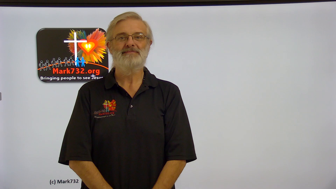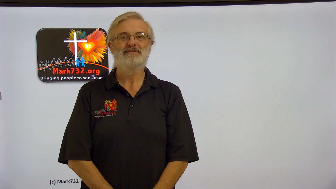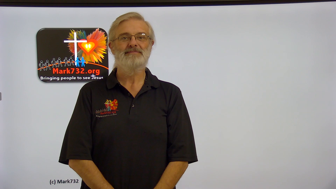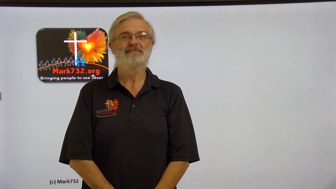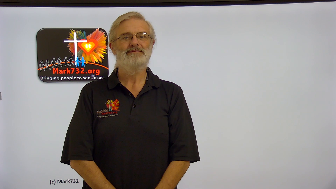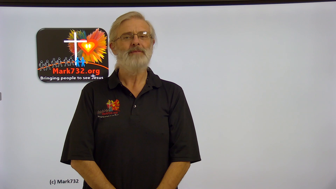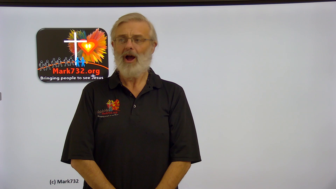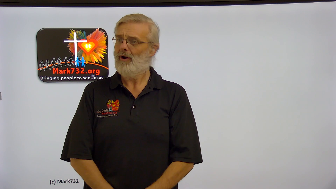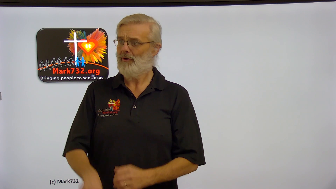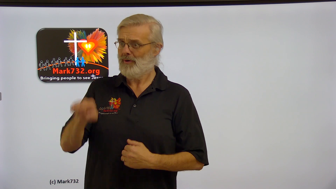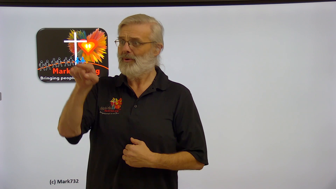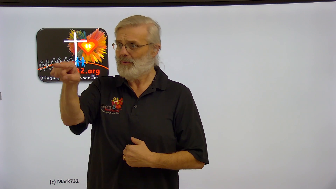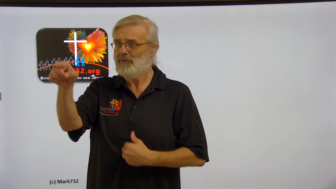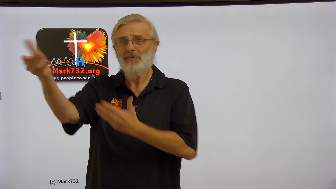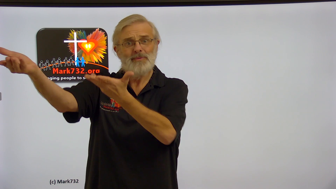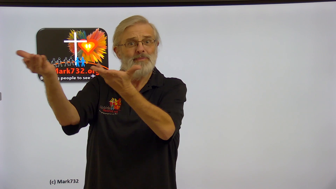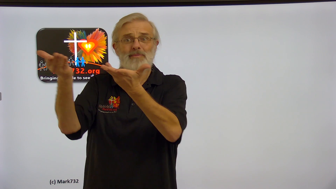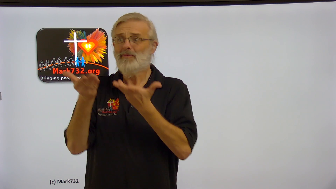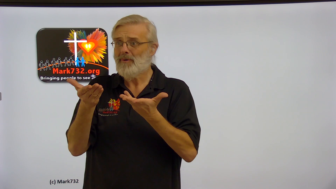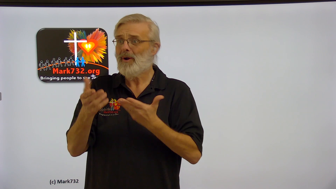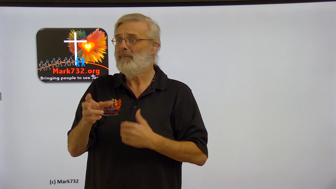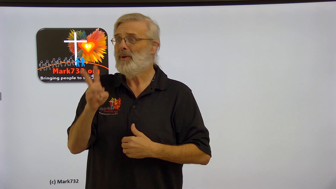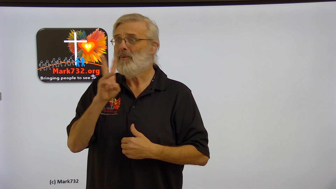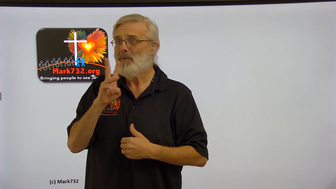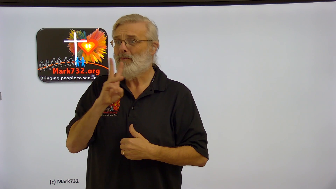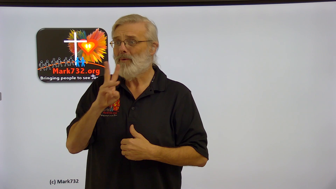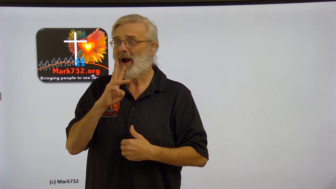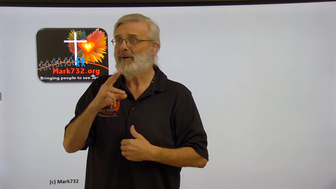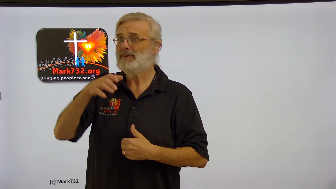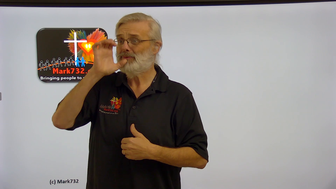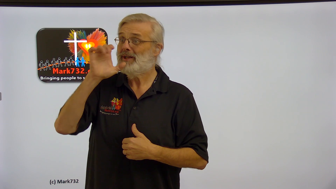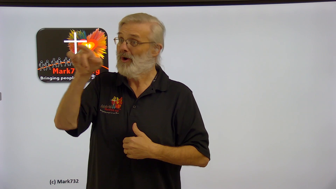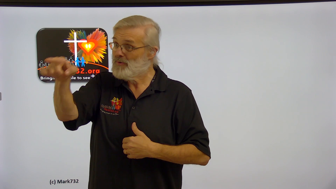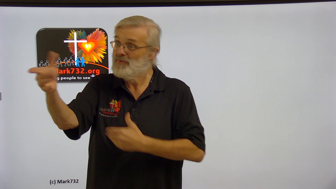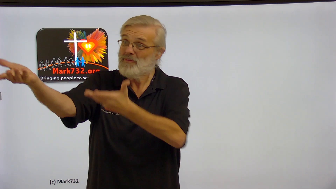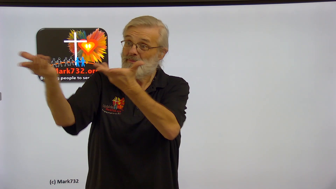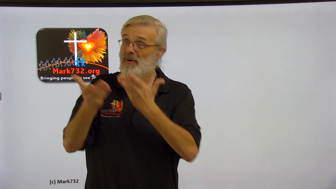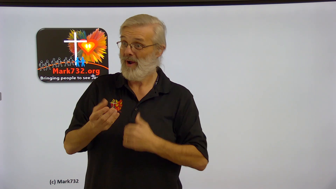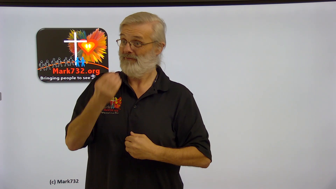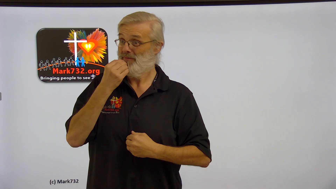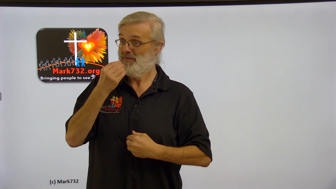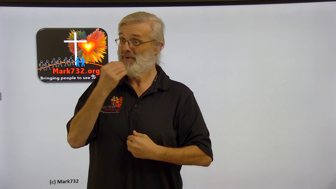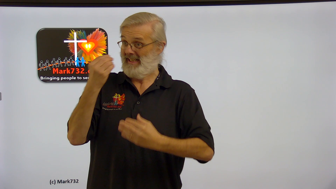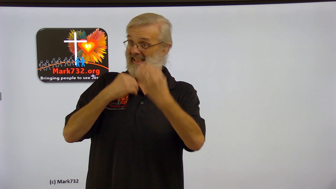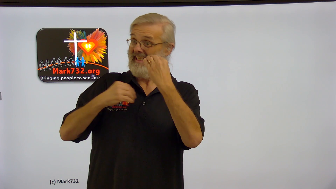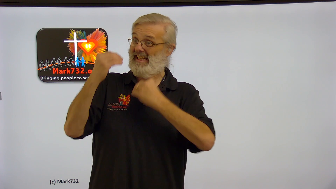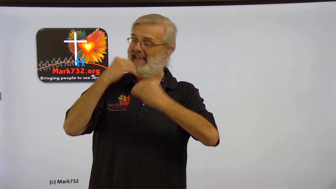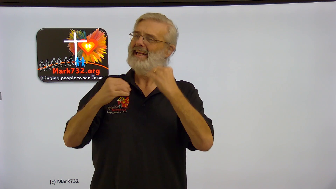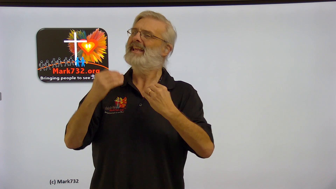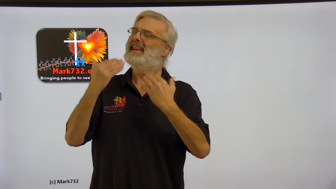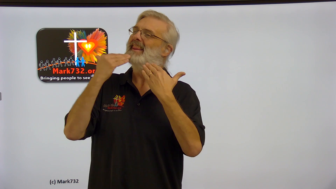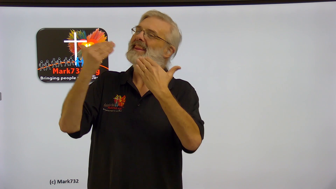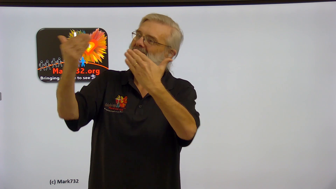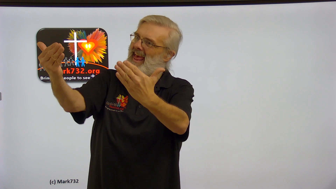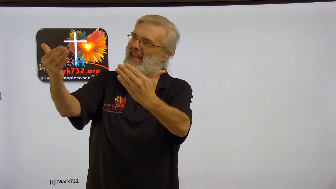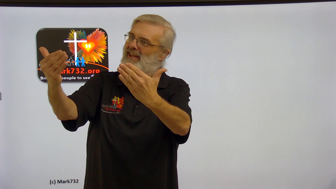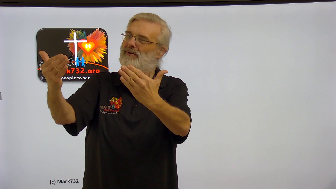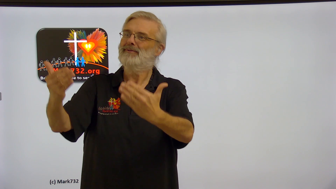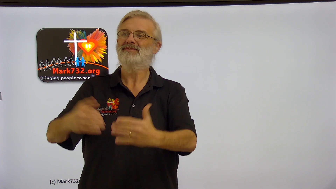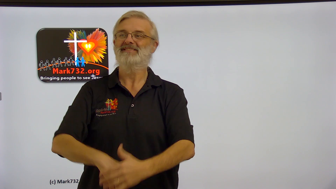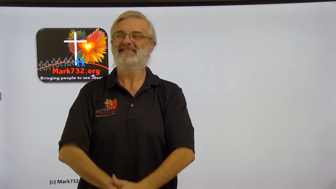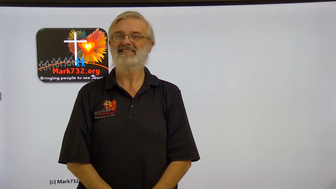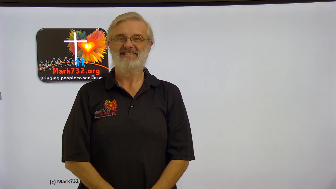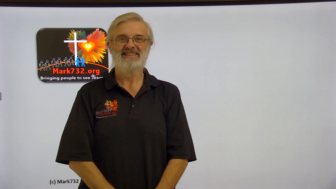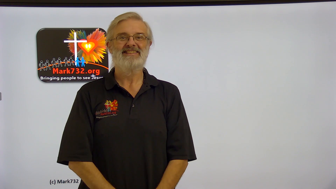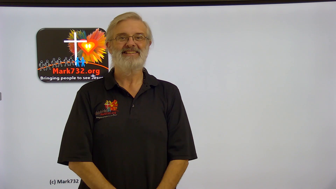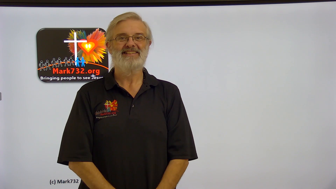serve wine